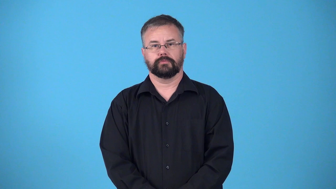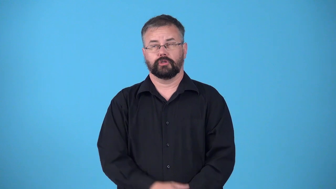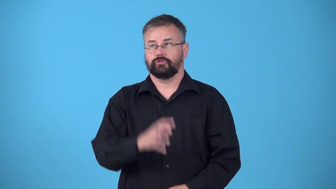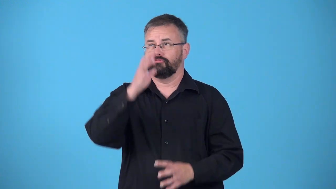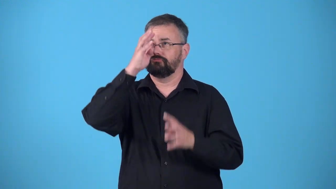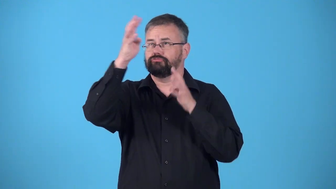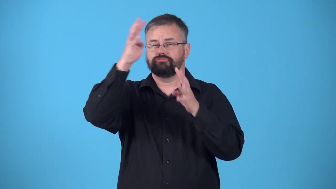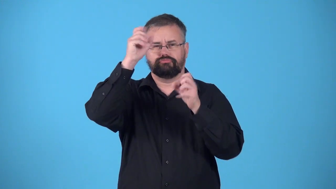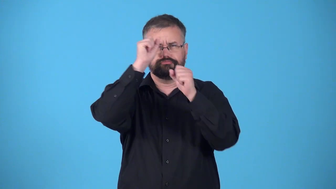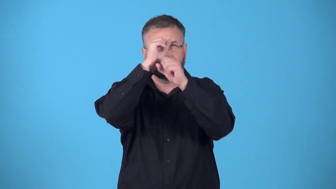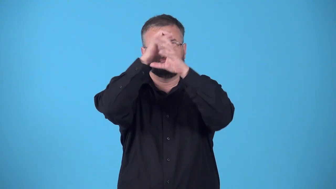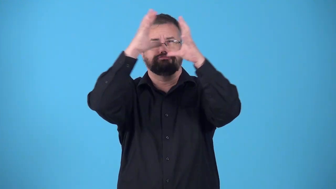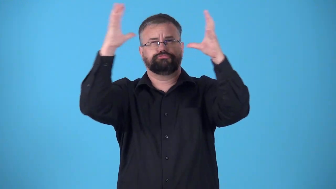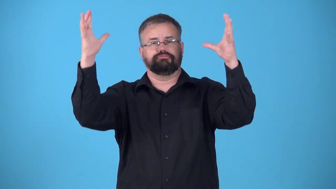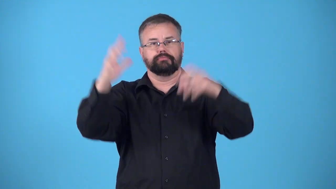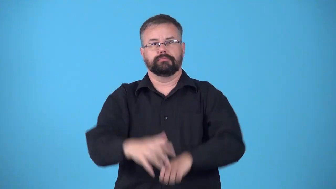conjure up